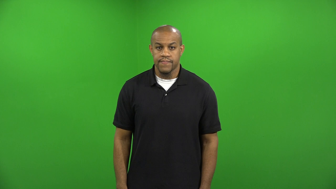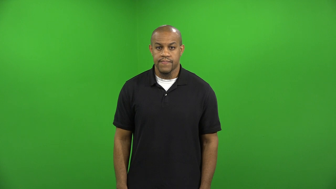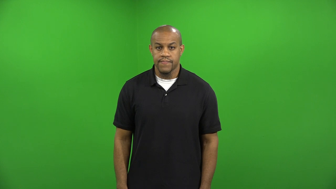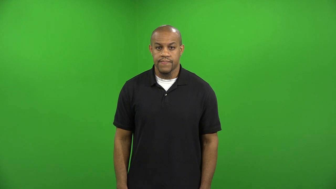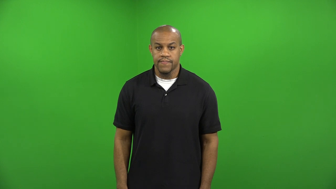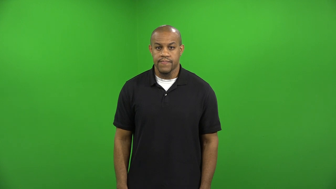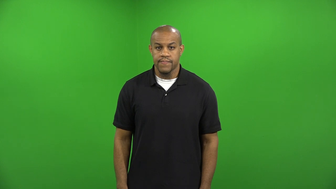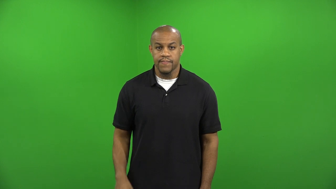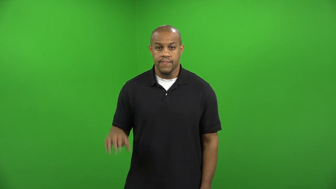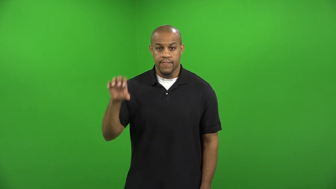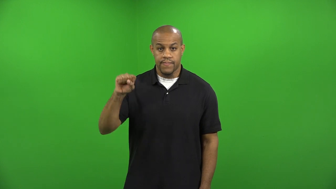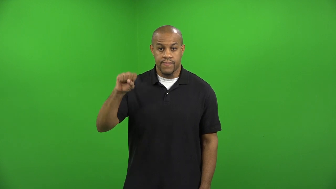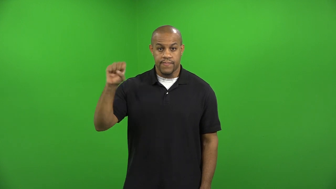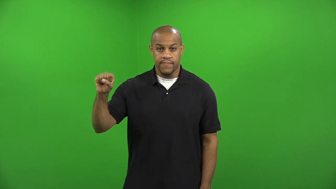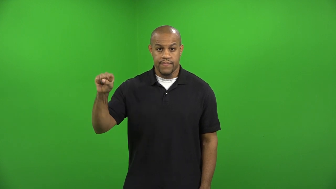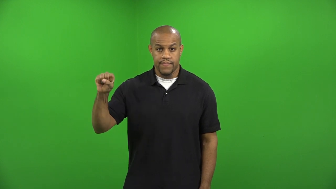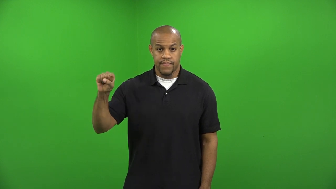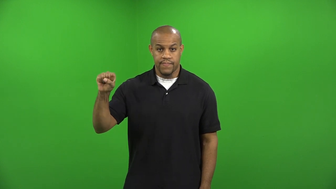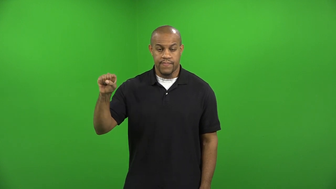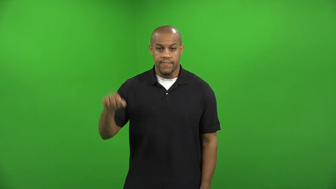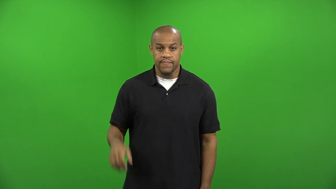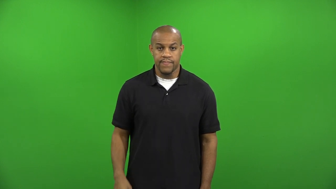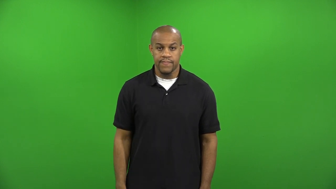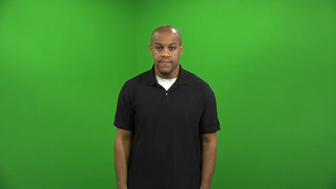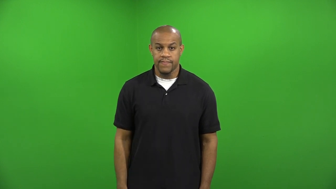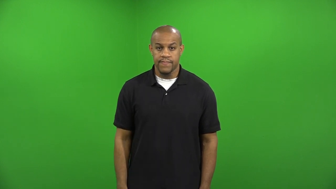Shortstop